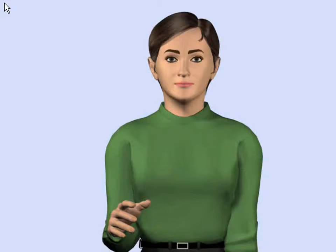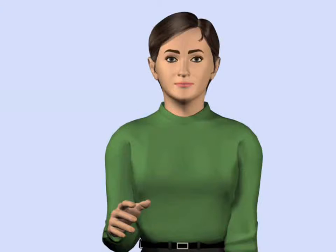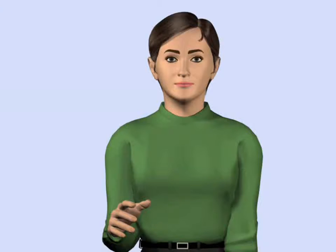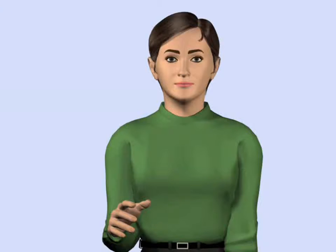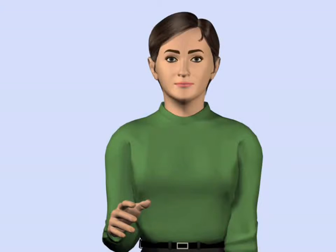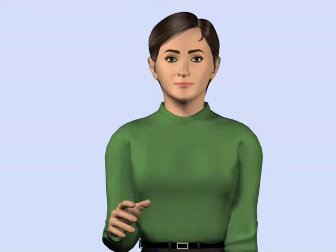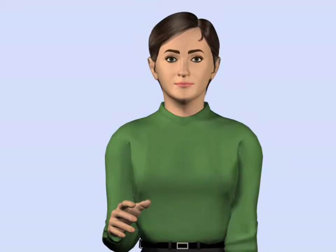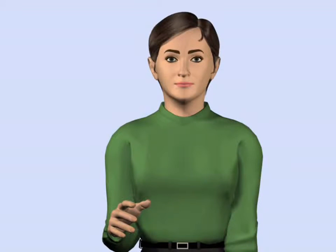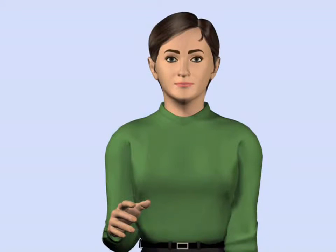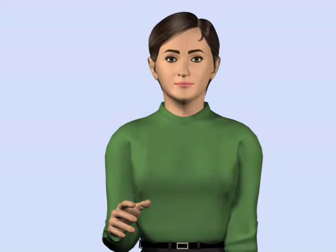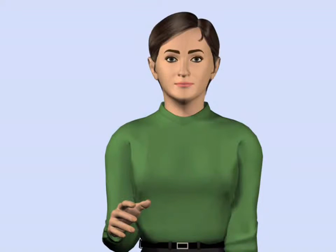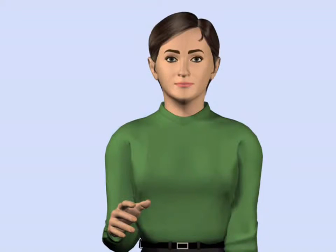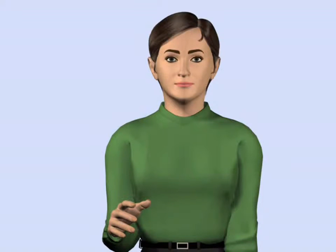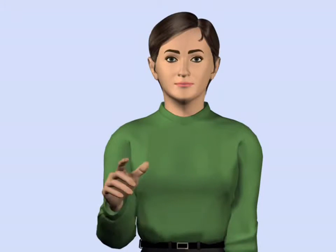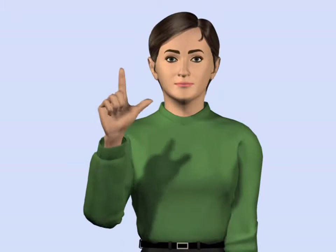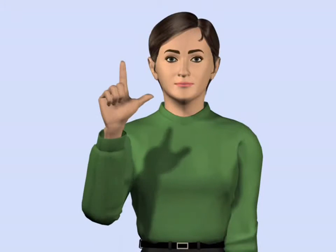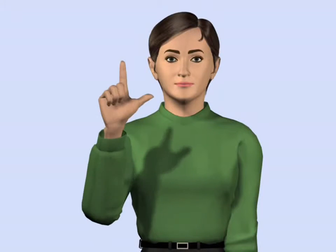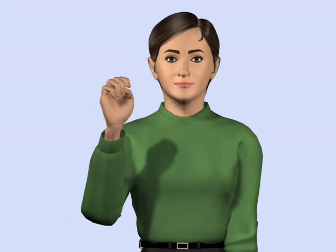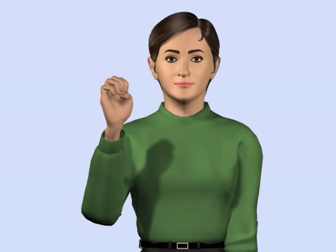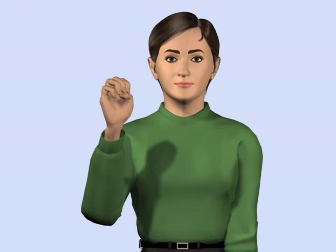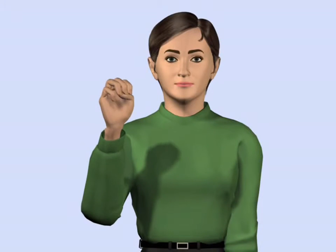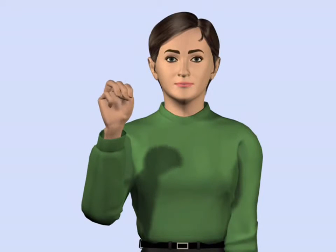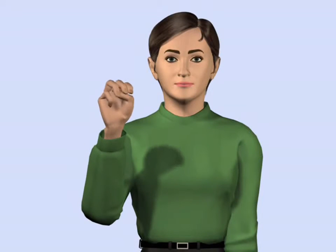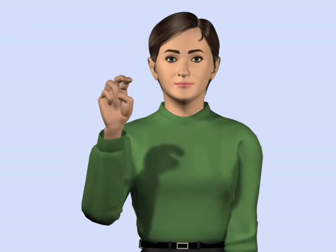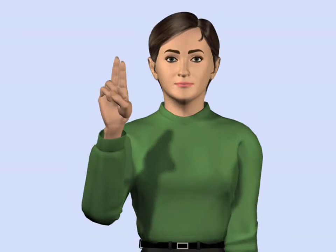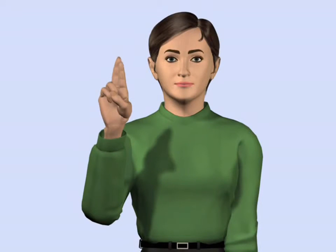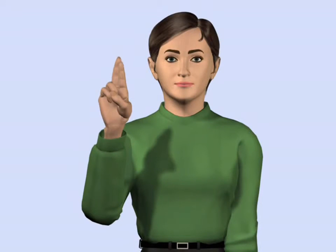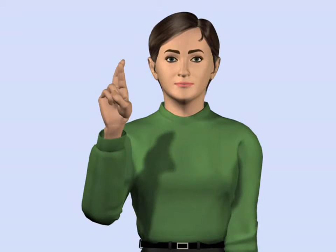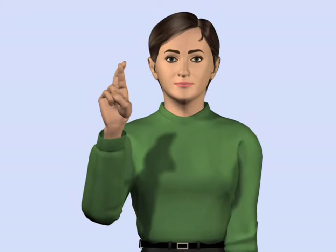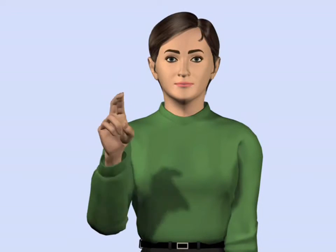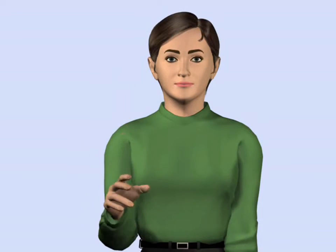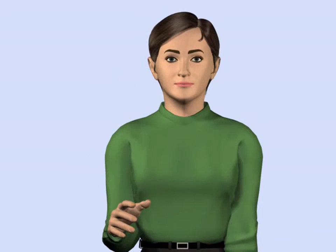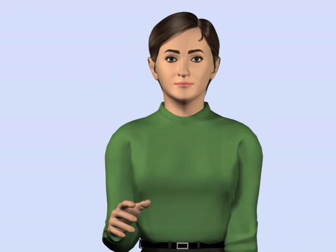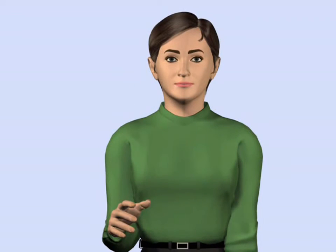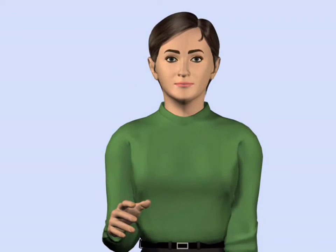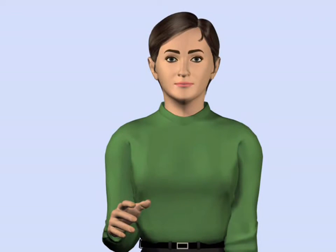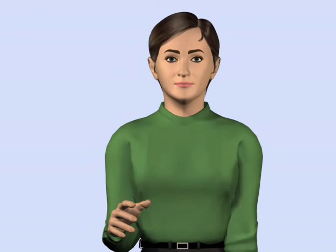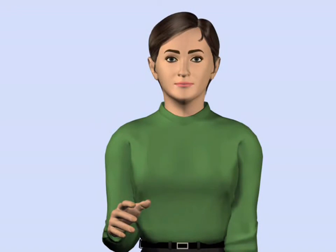lemur